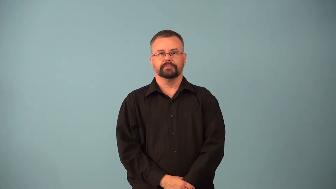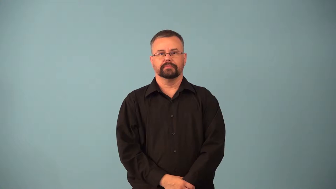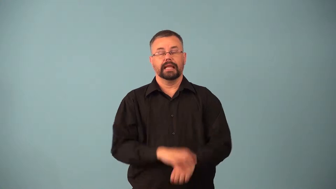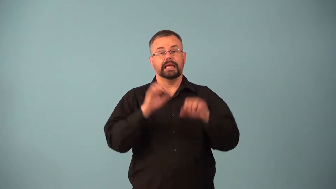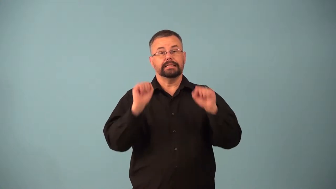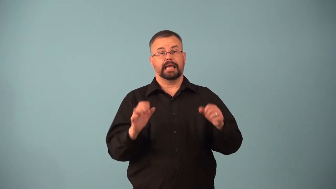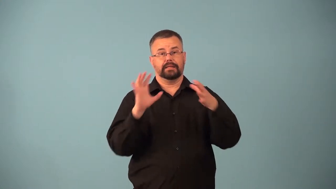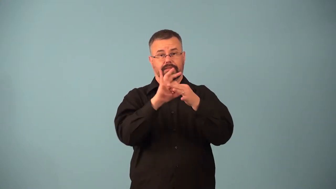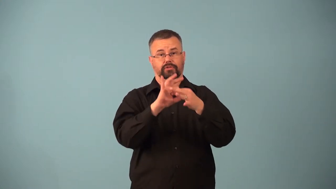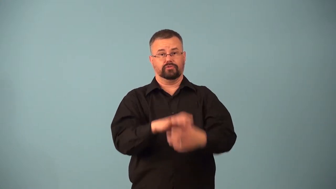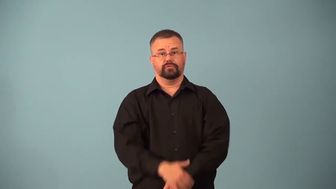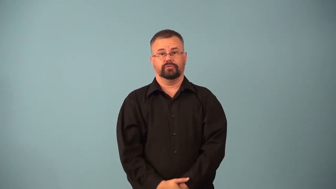attachable